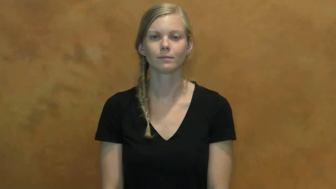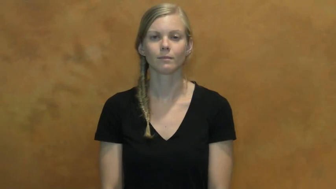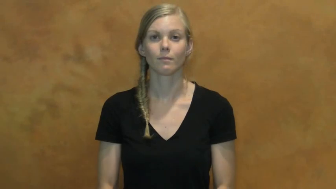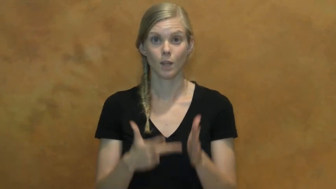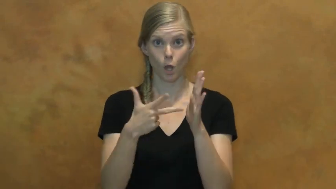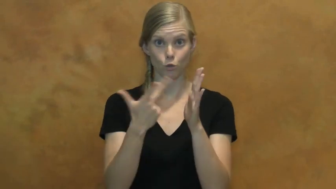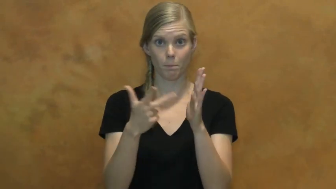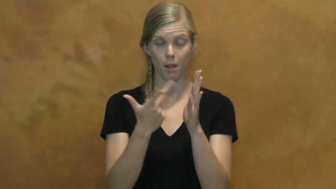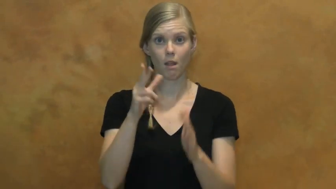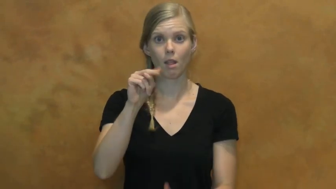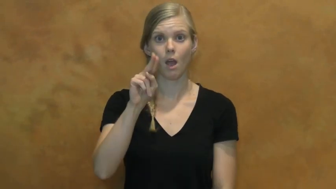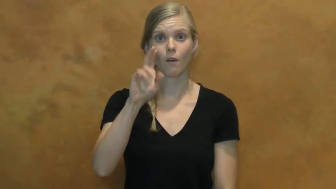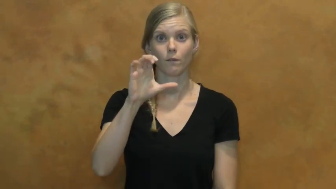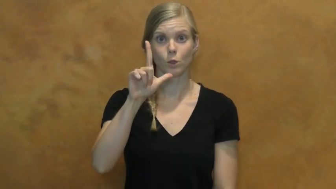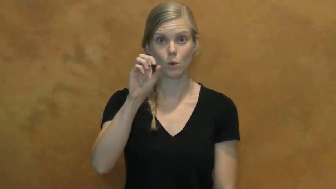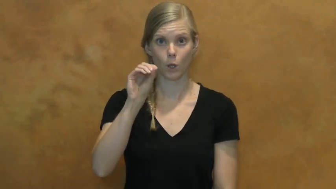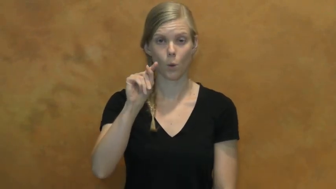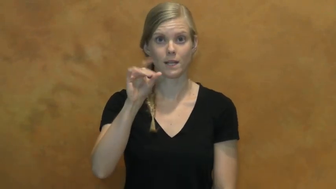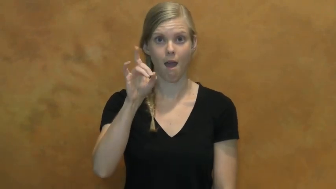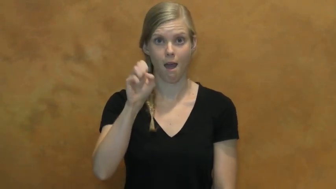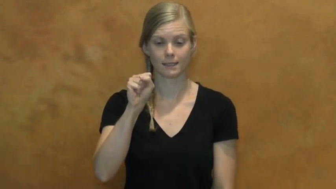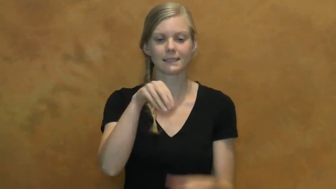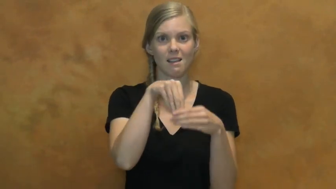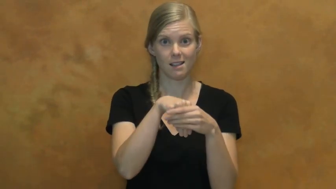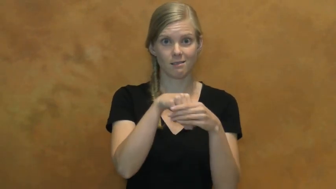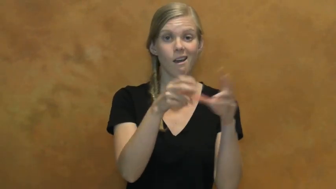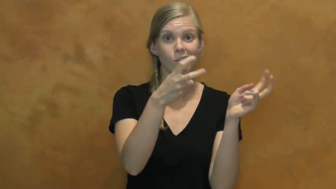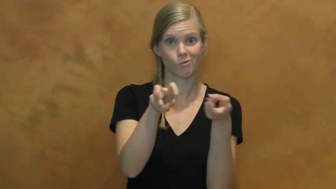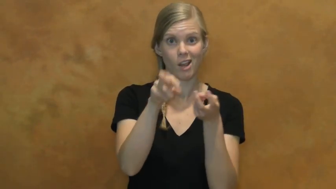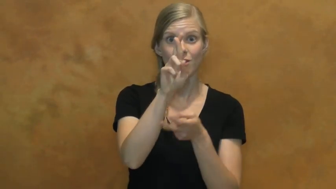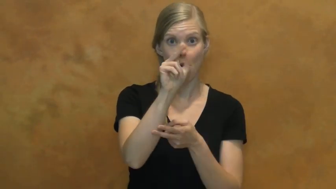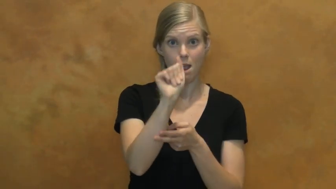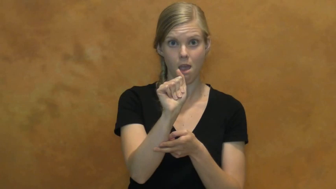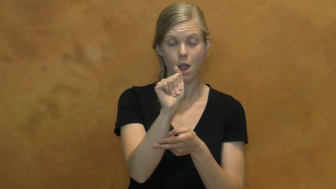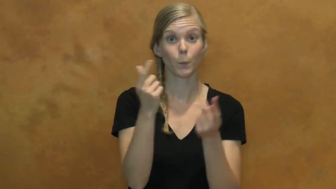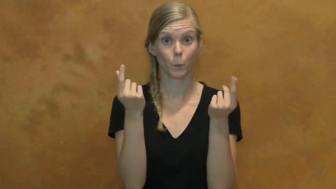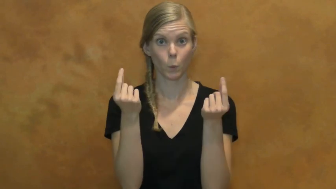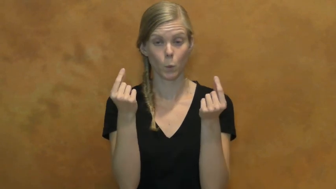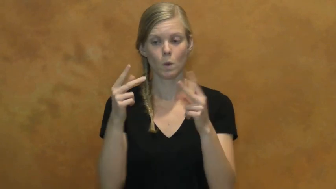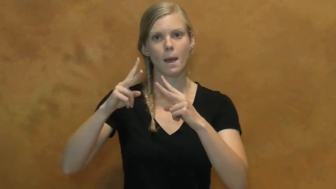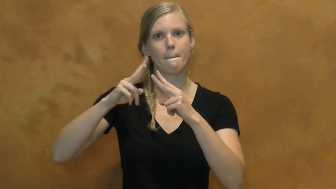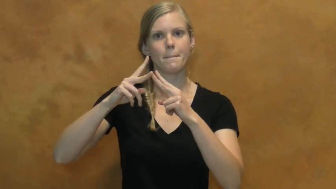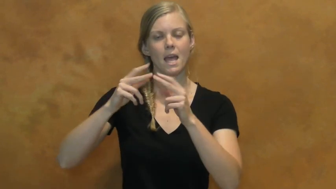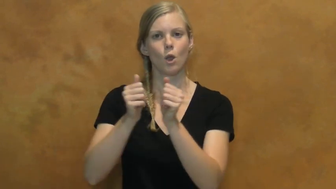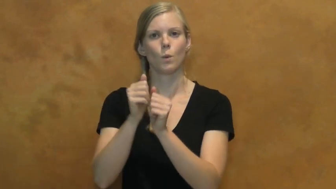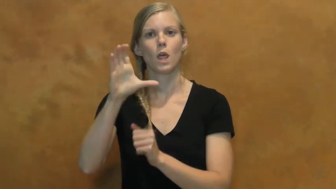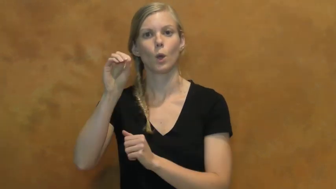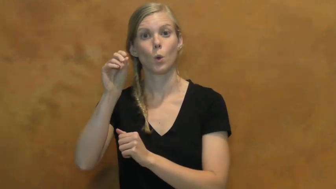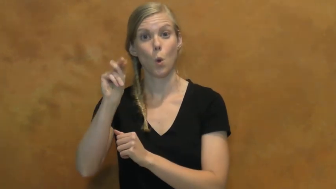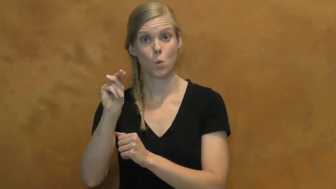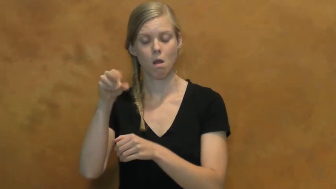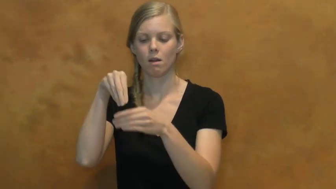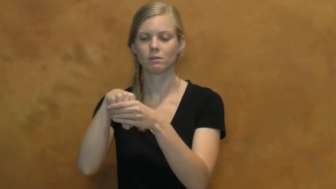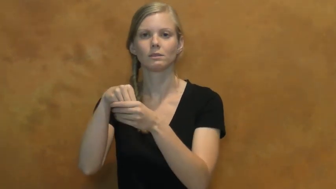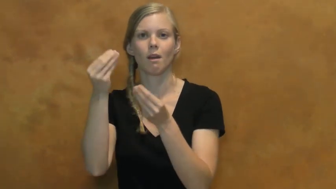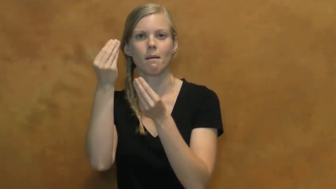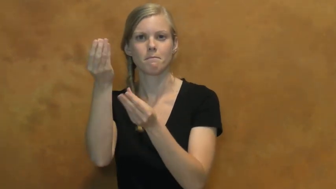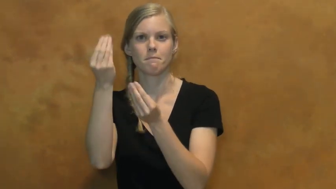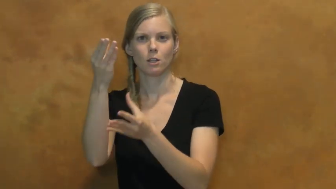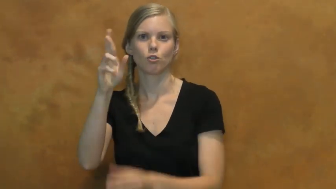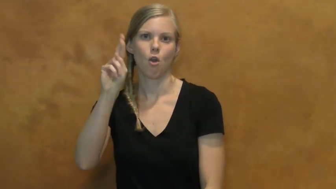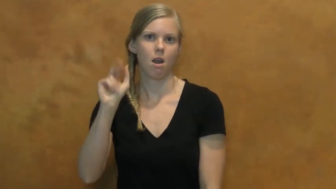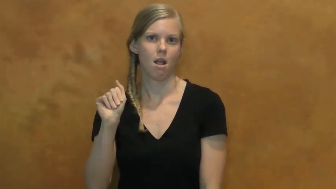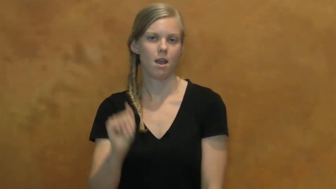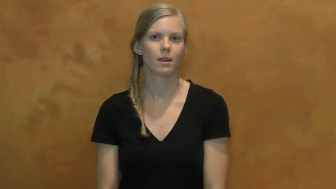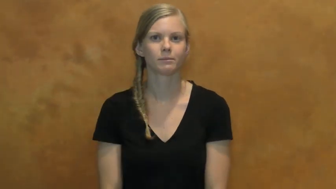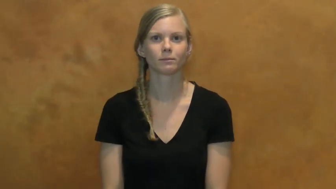Anti codon